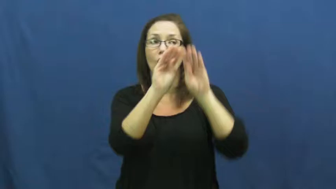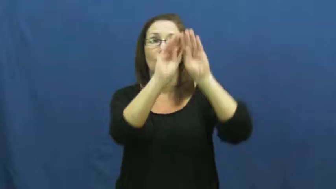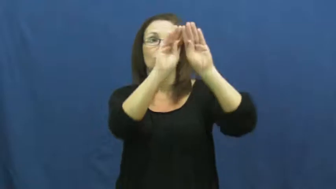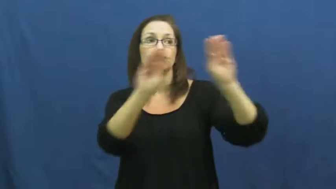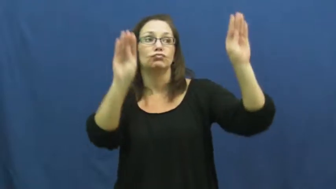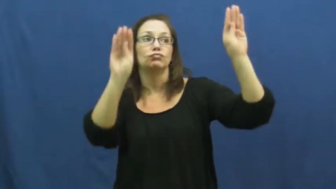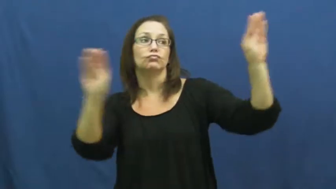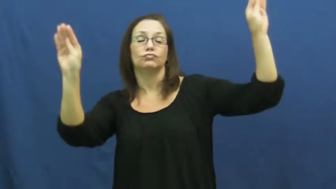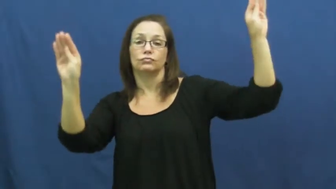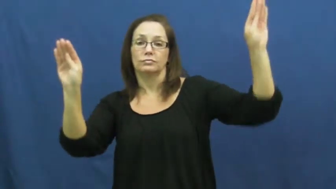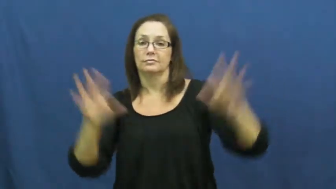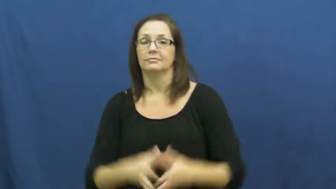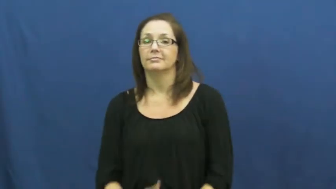bunting